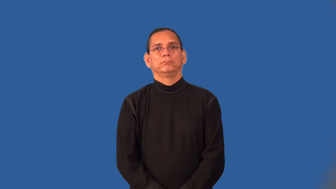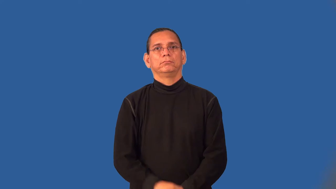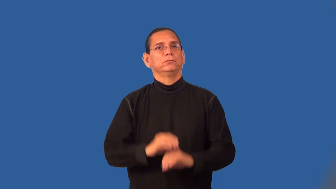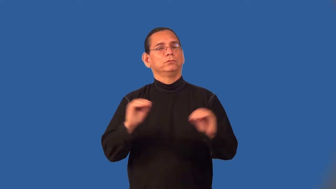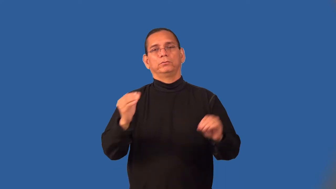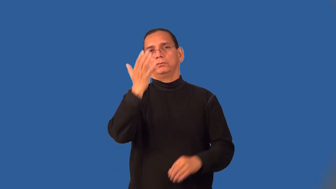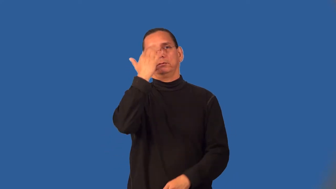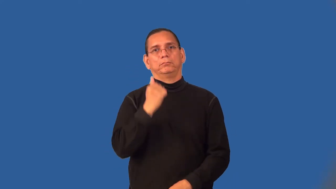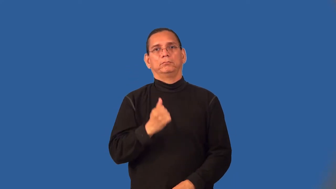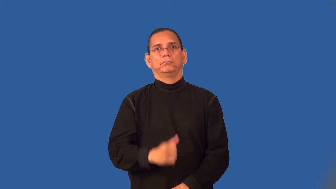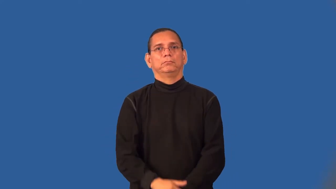sleepless